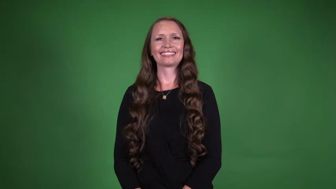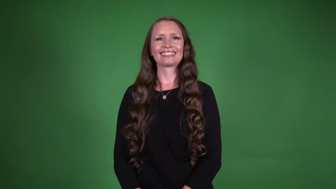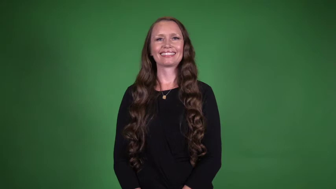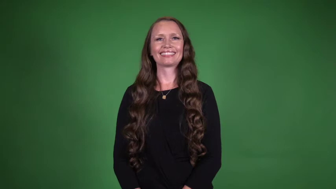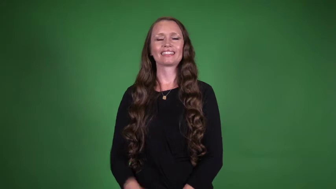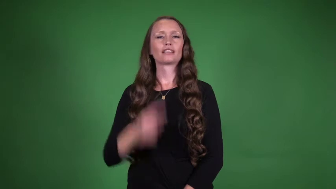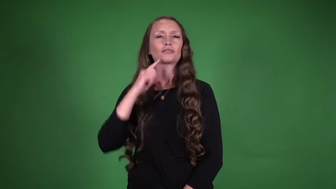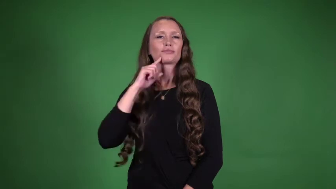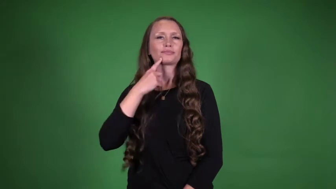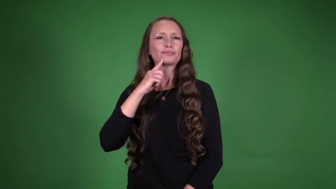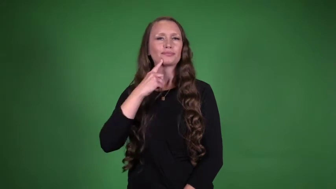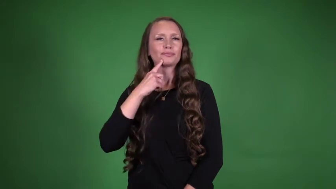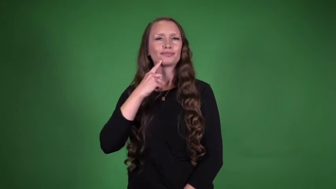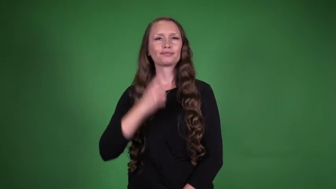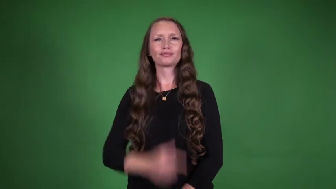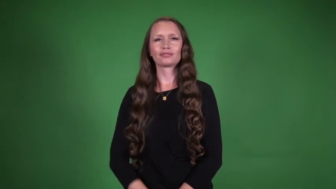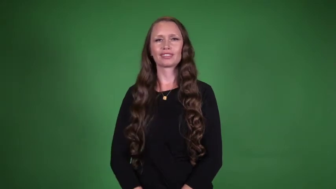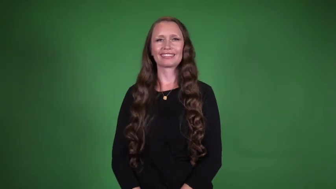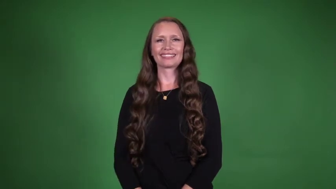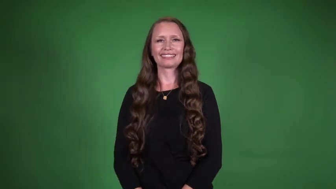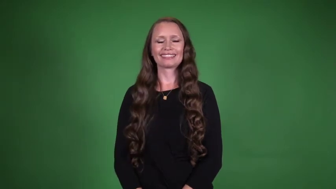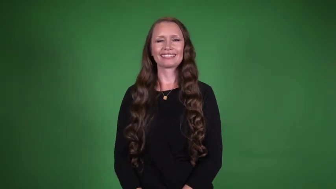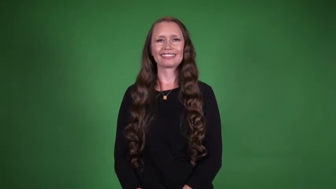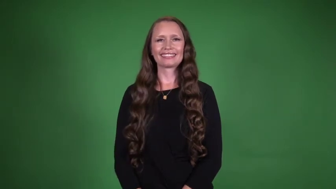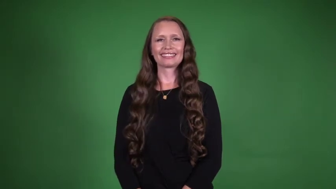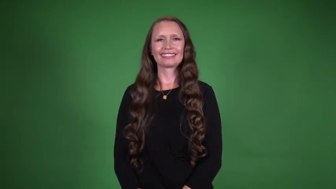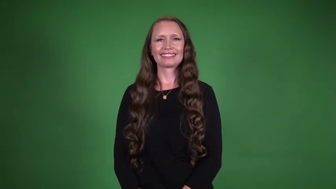candy